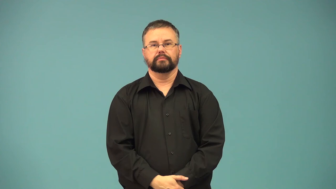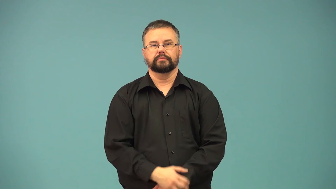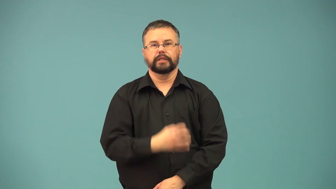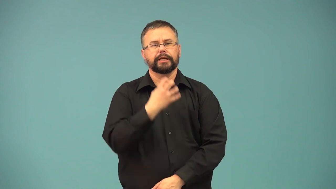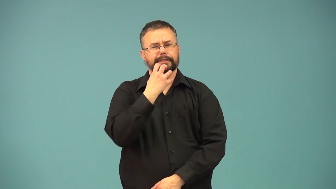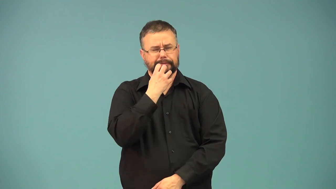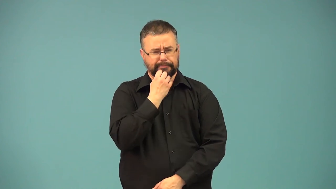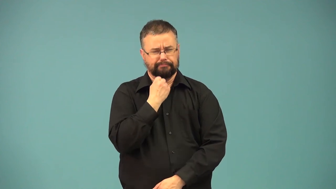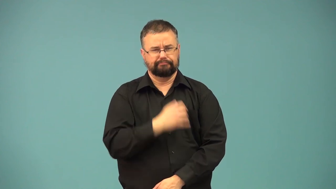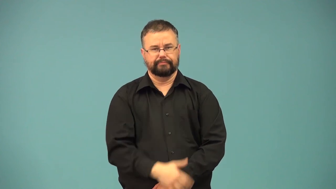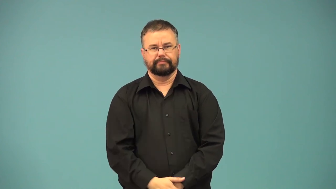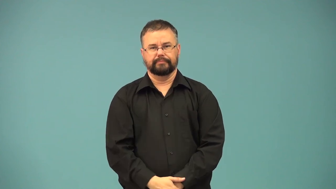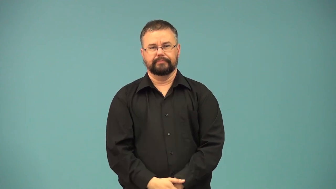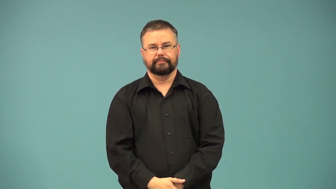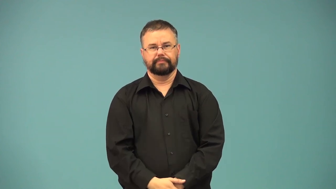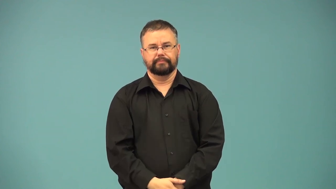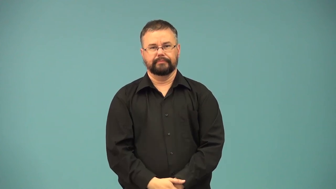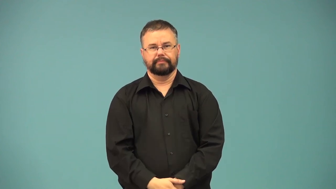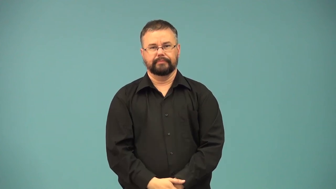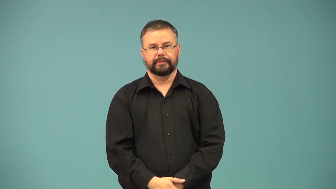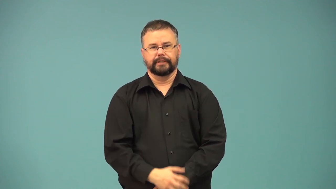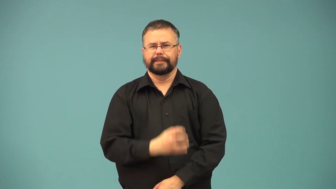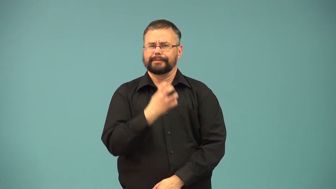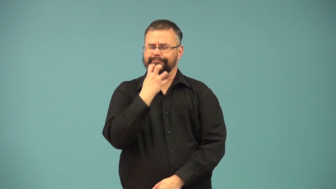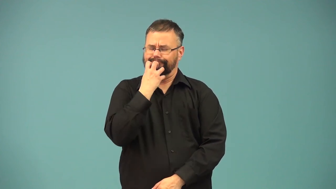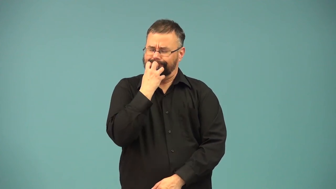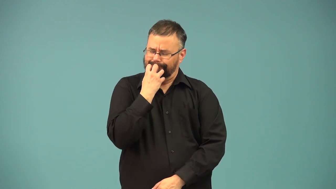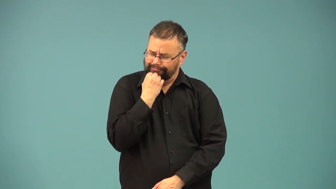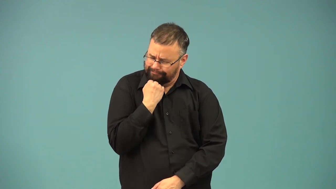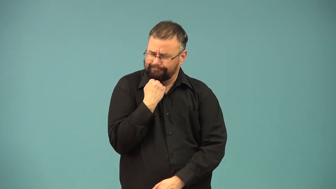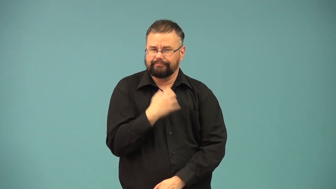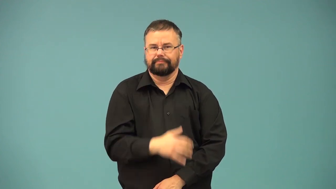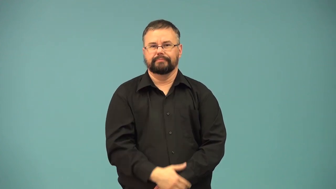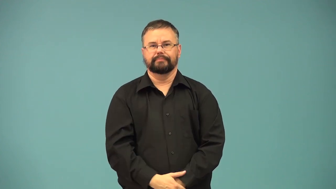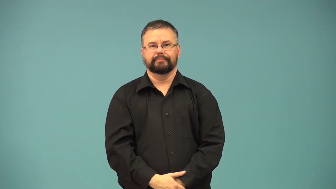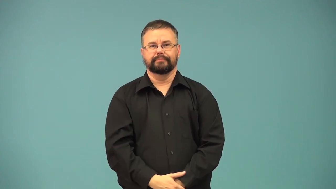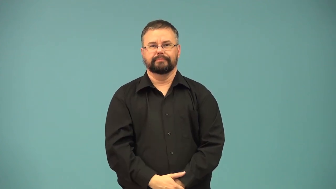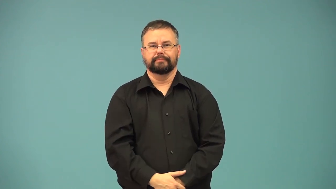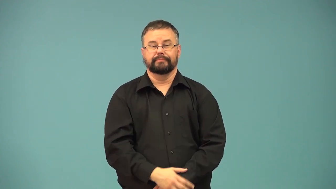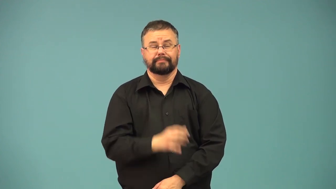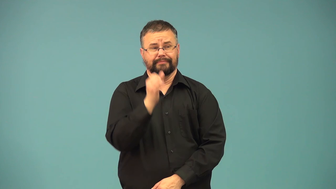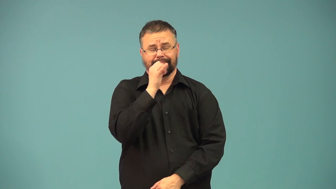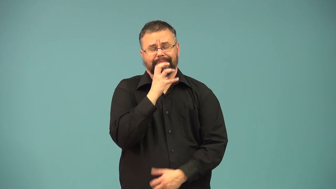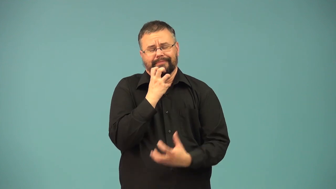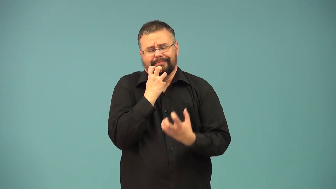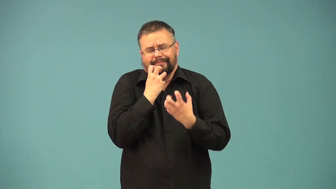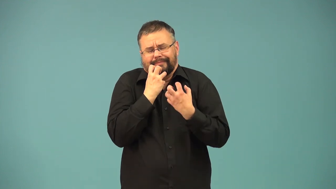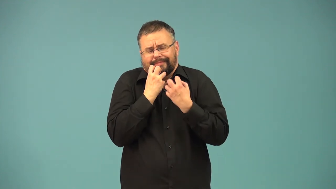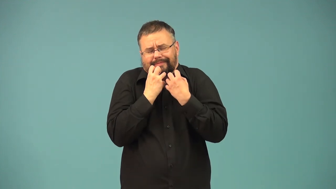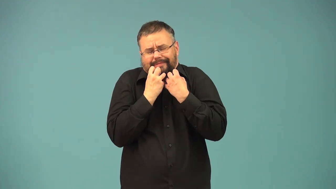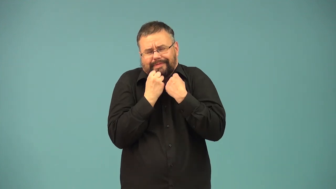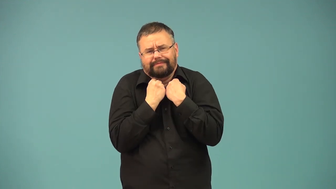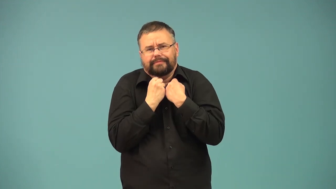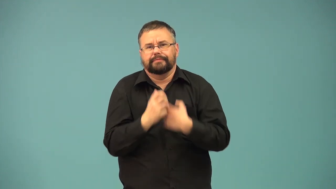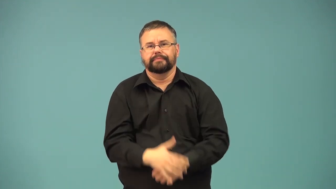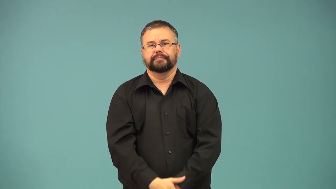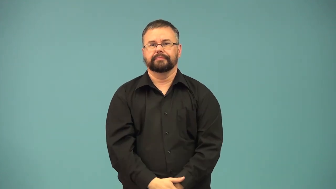dear,dearer,dearest